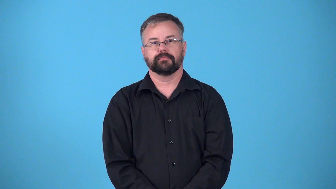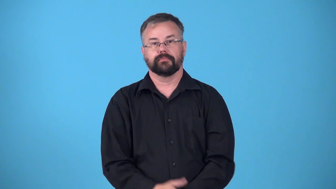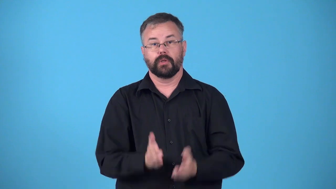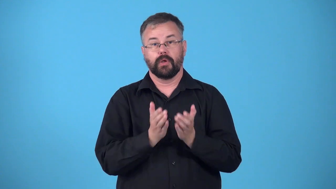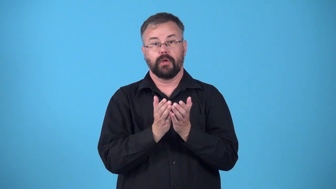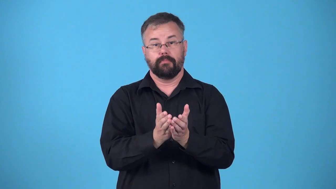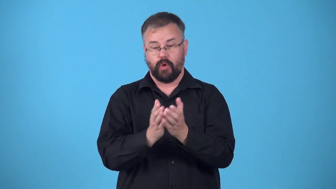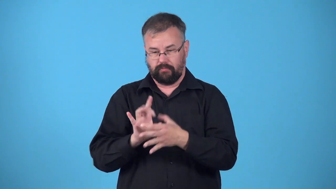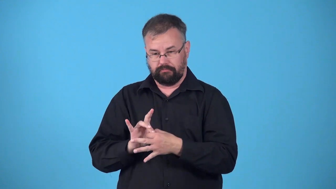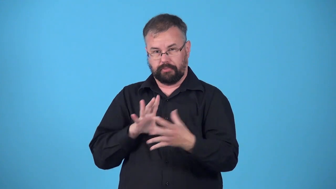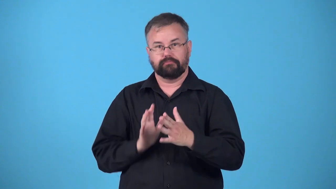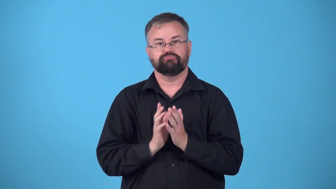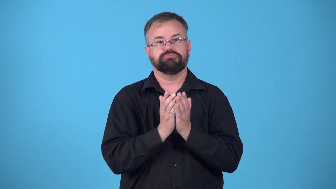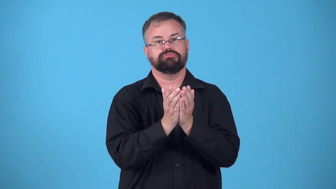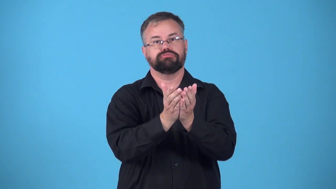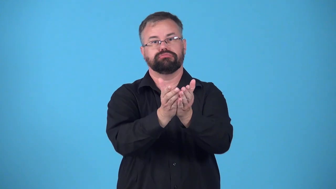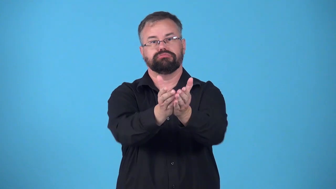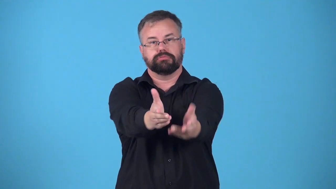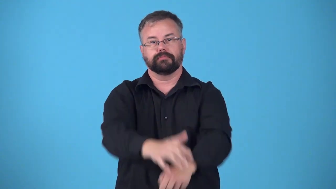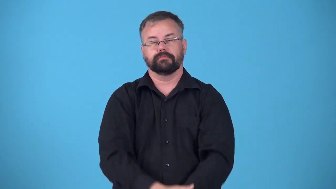cast off